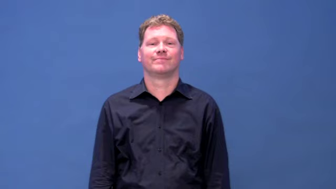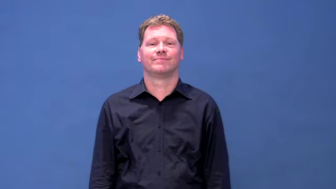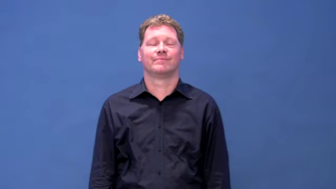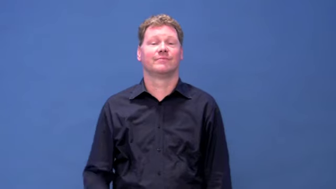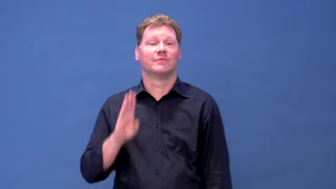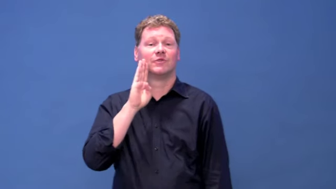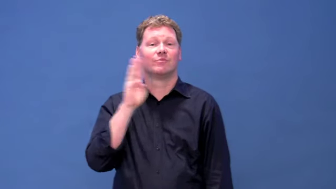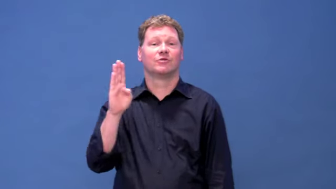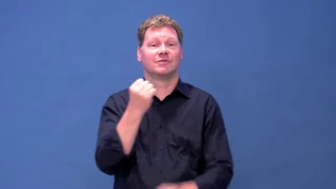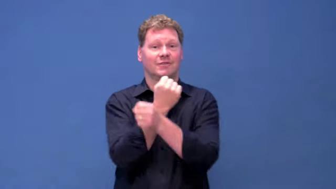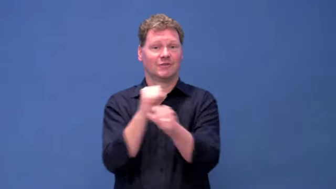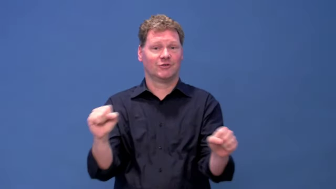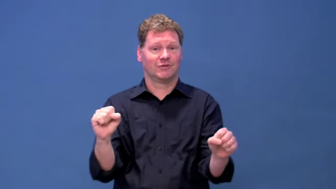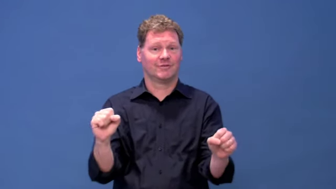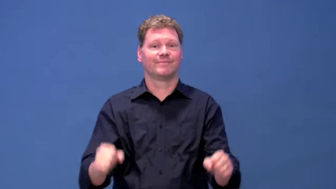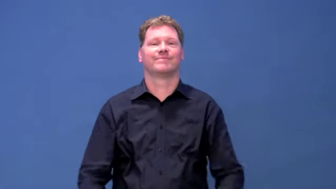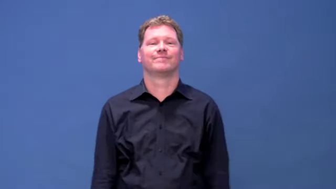Bosnia and Herzegovina